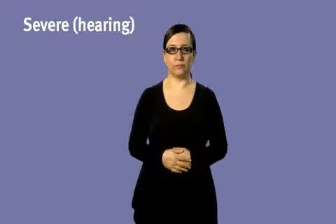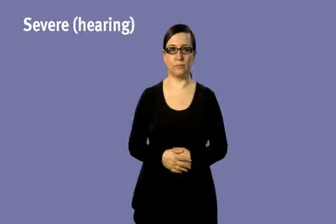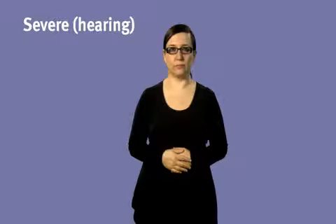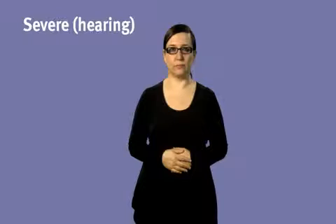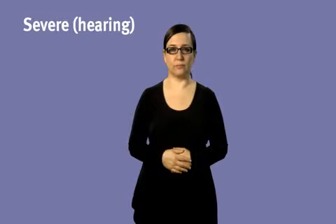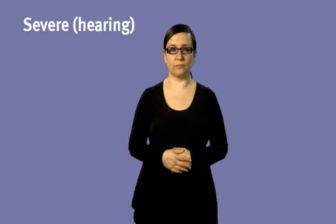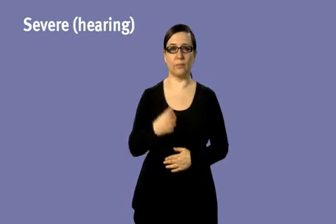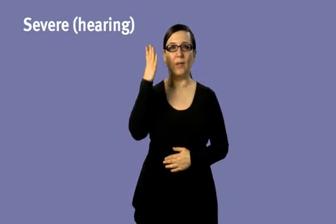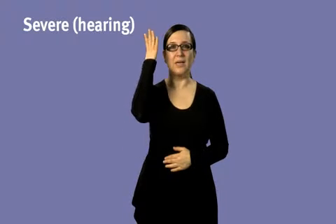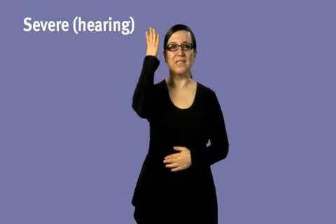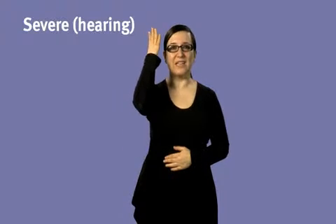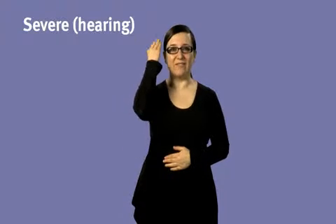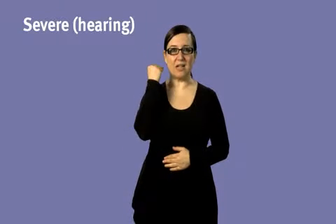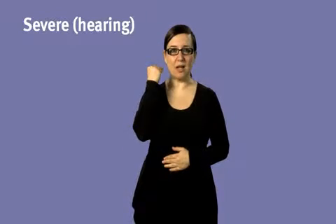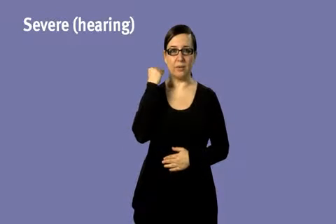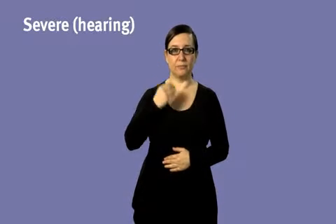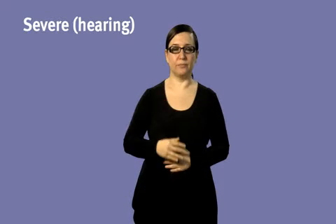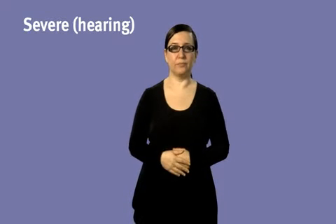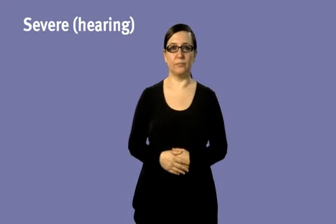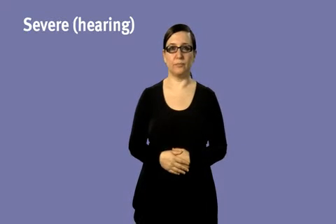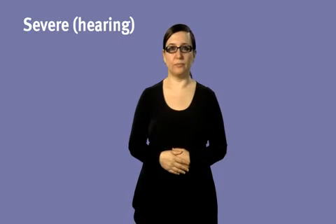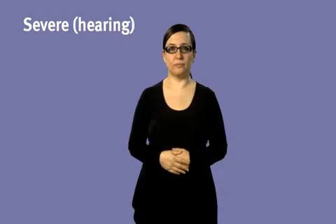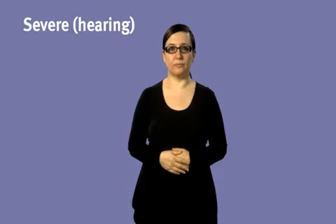Severe